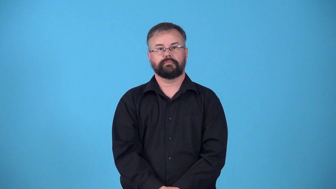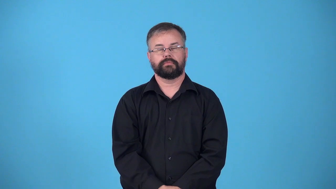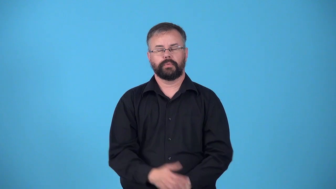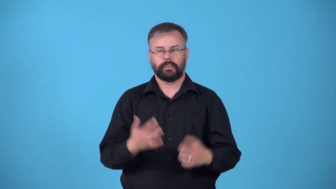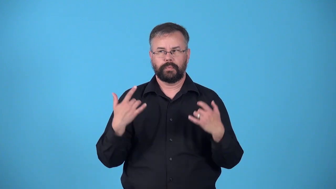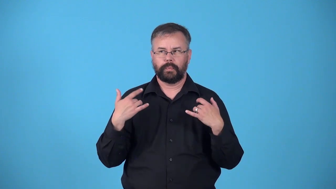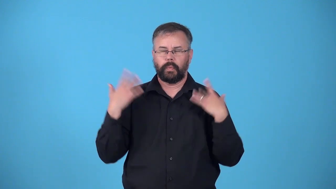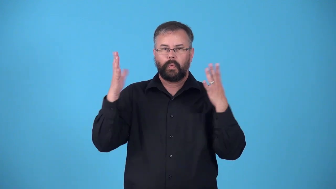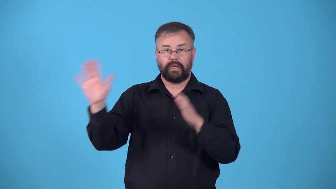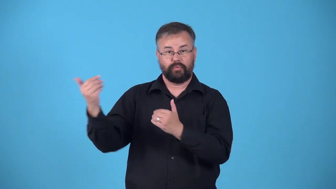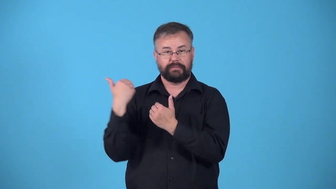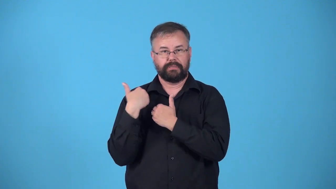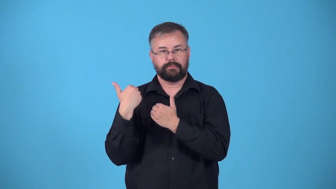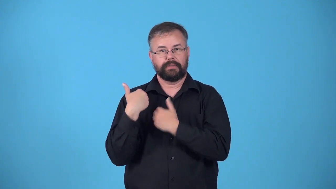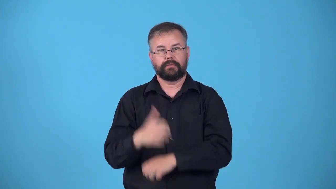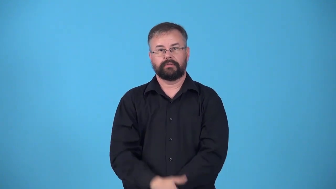off the hook